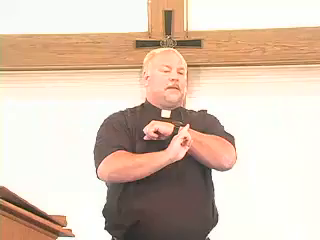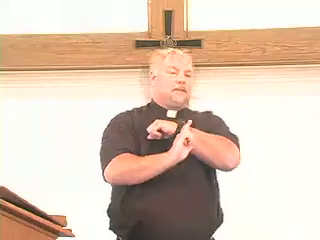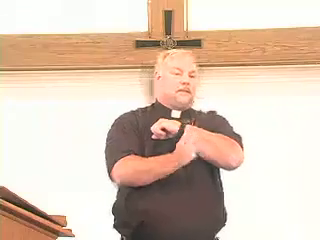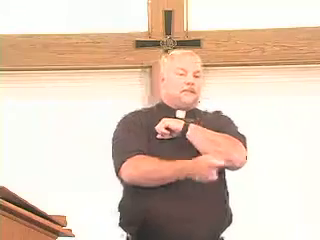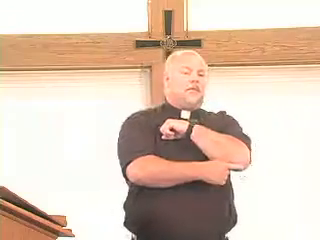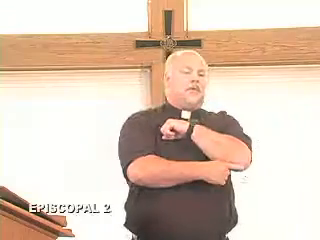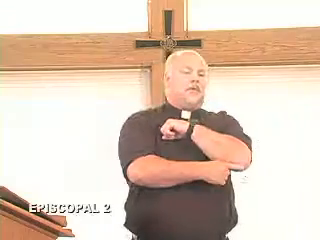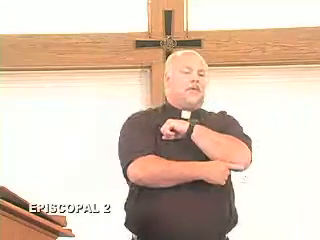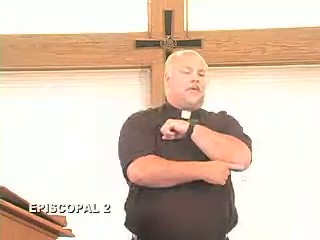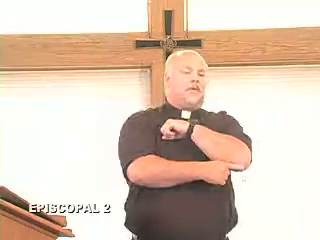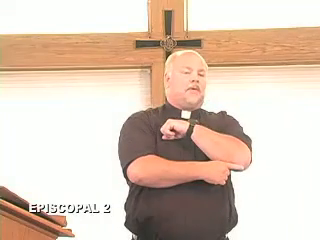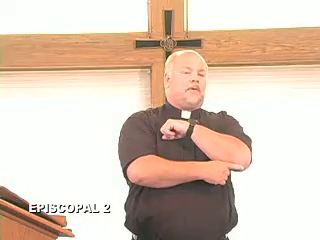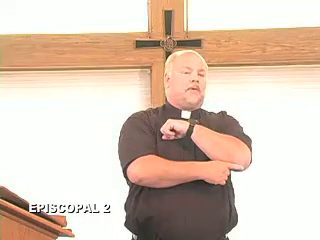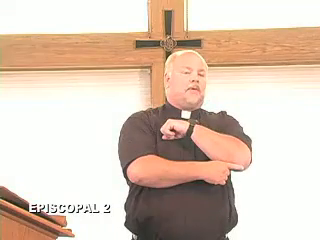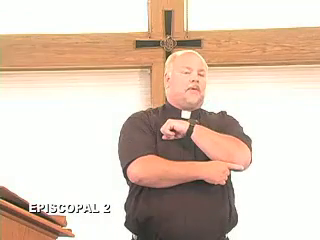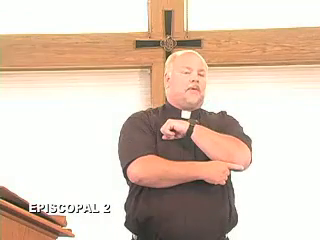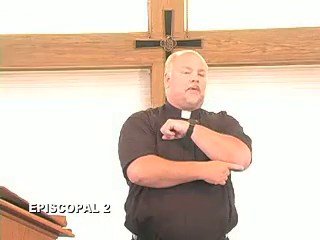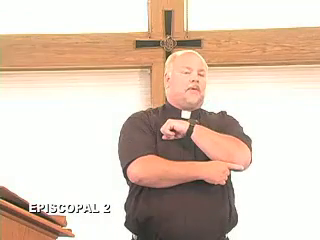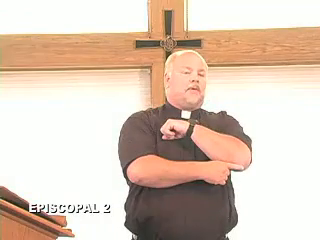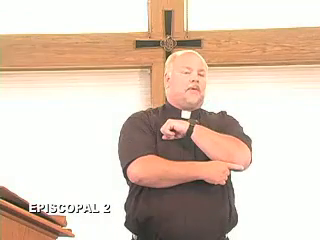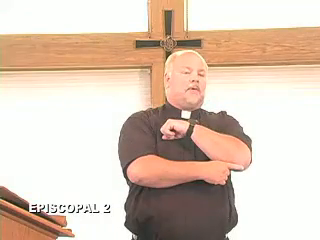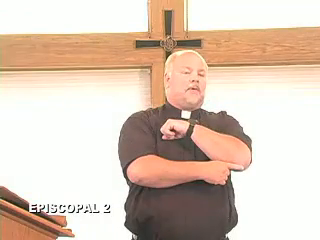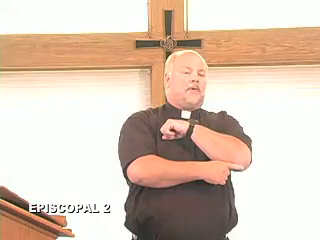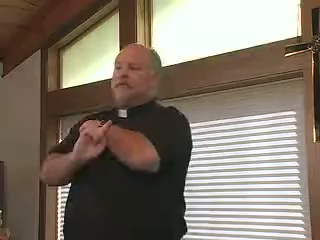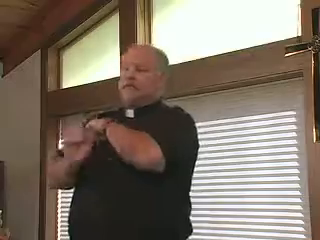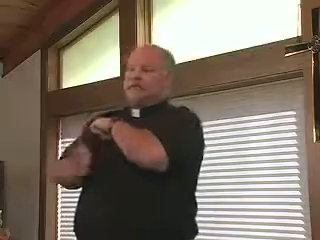EPISCOPAL